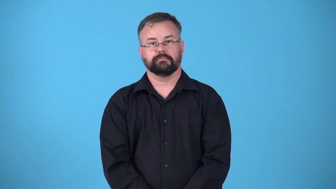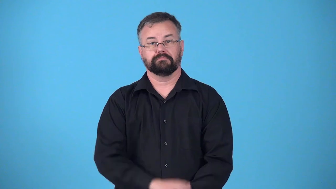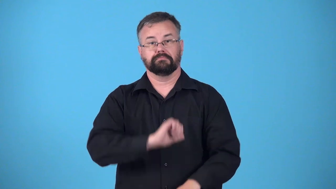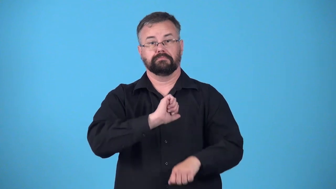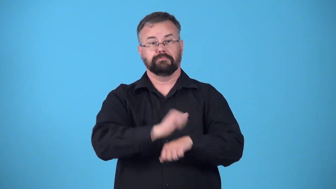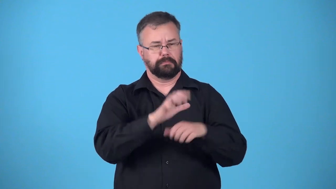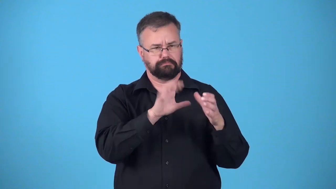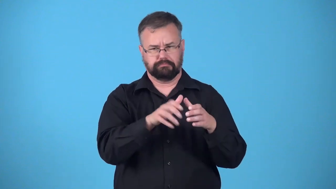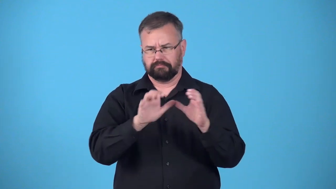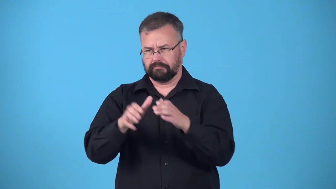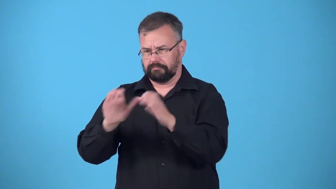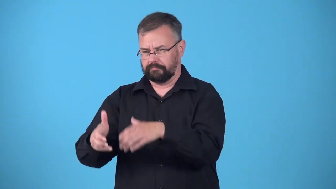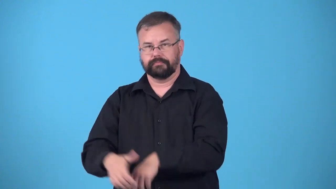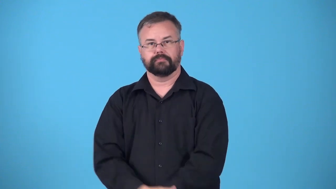choose up